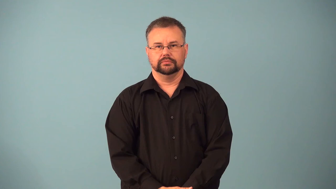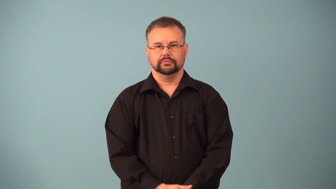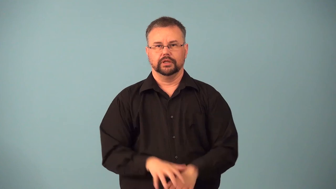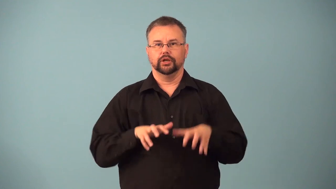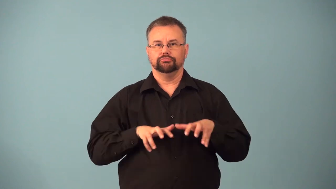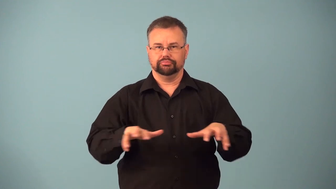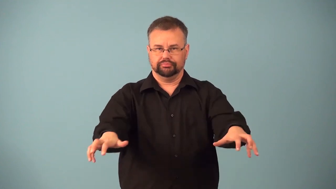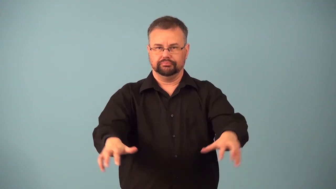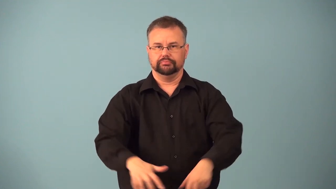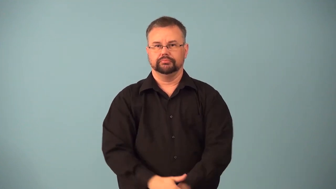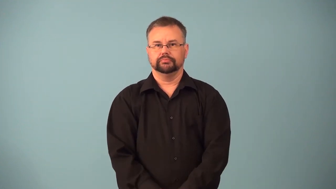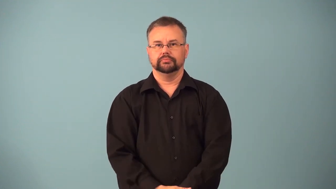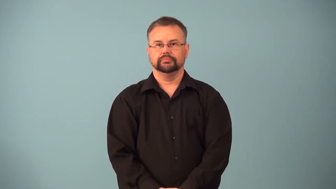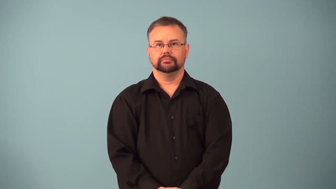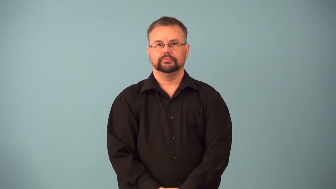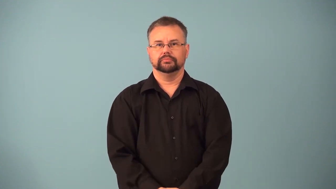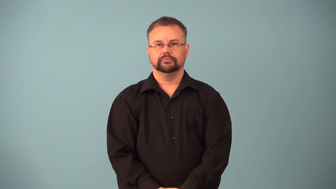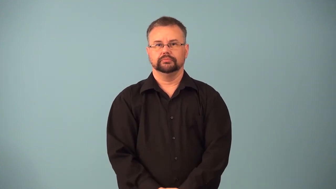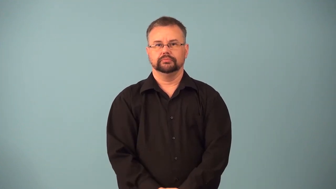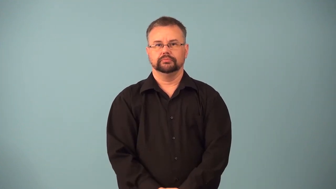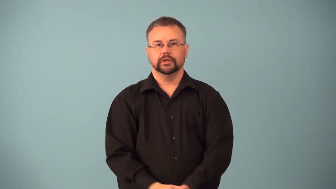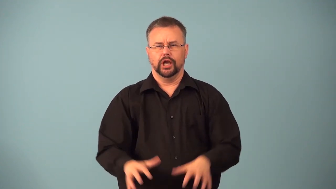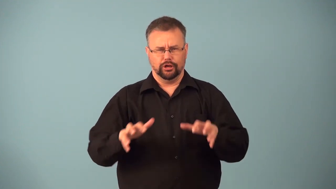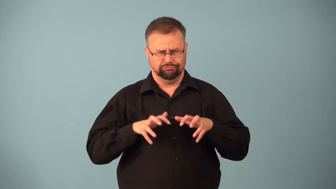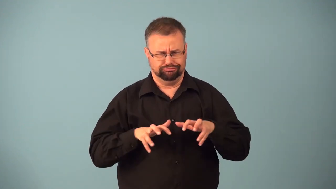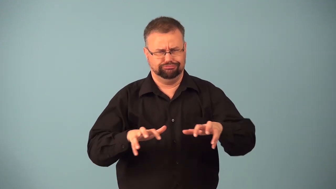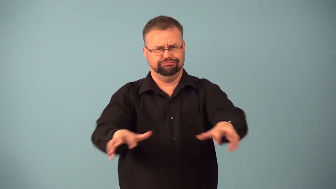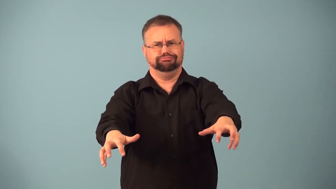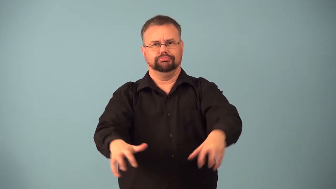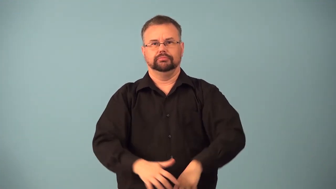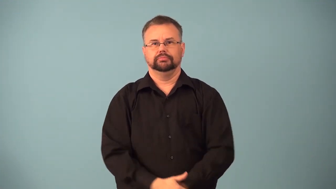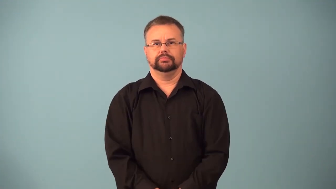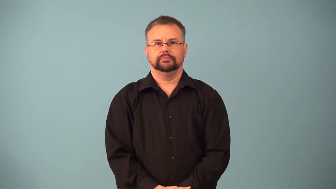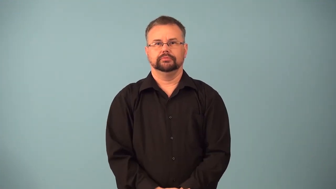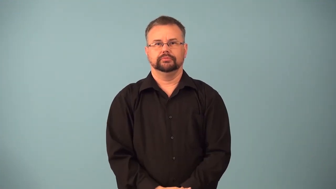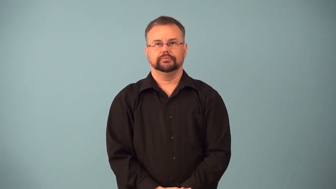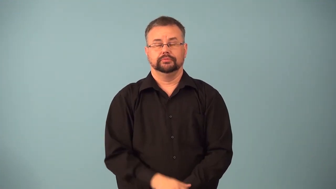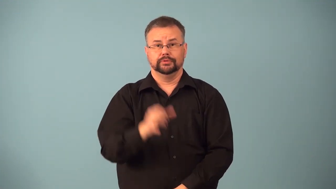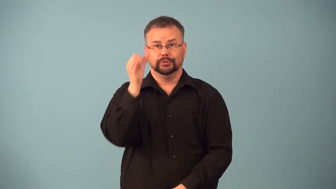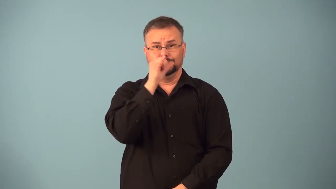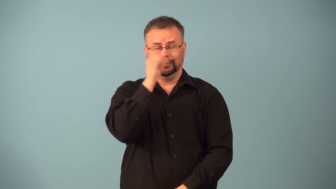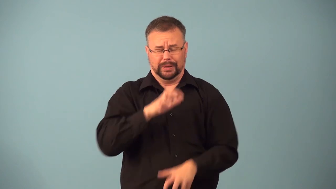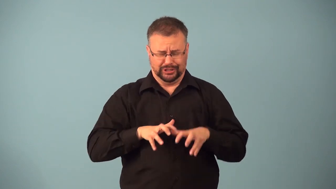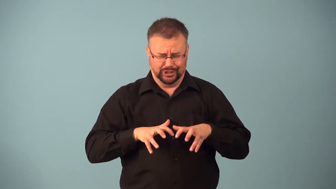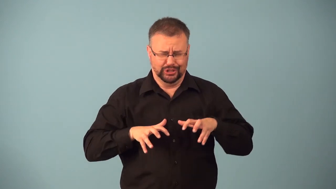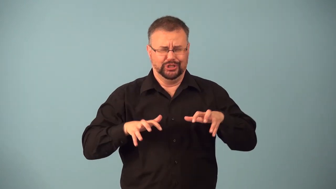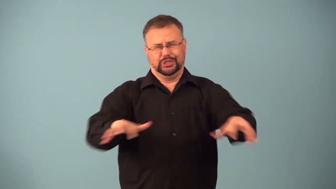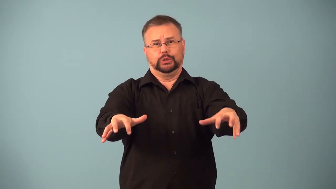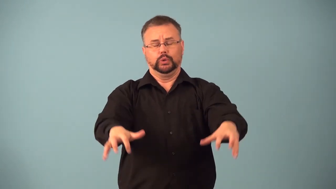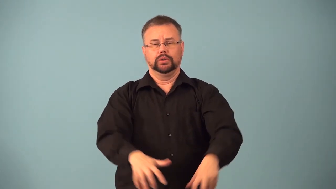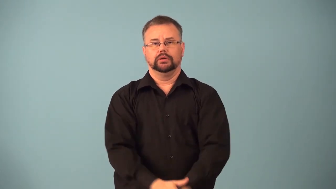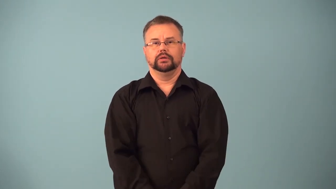full